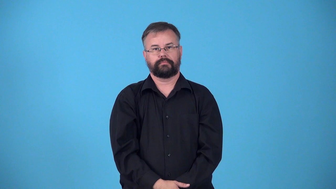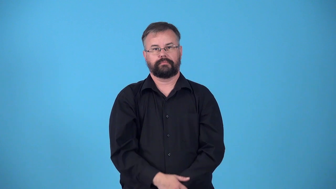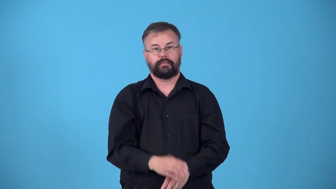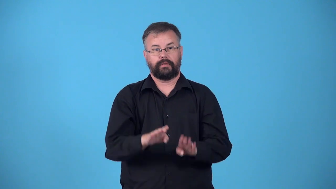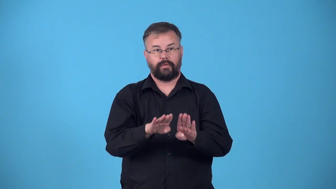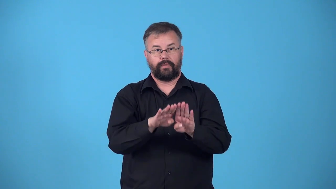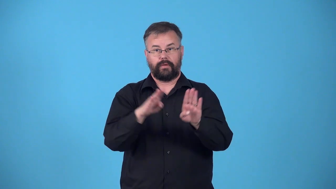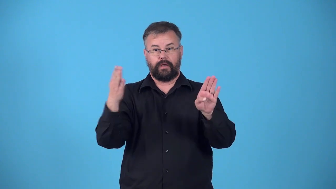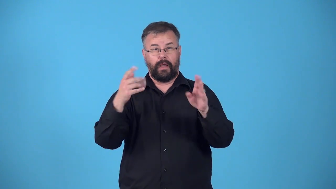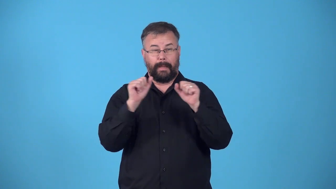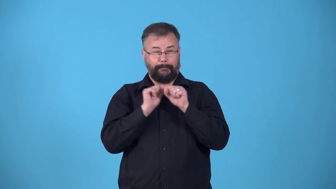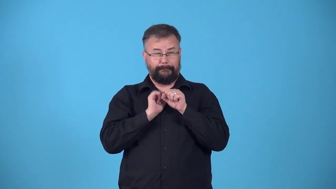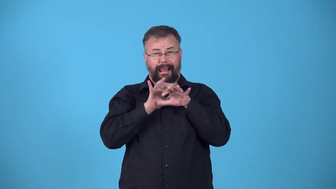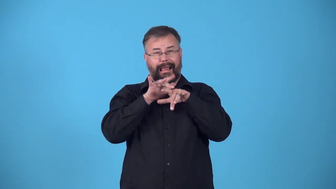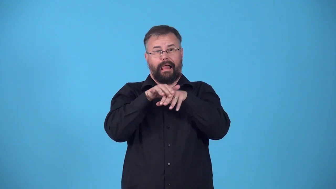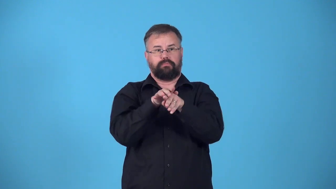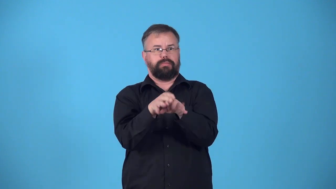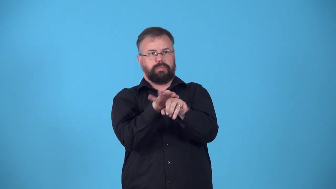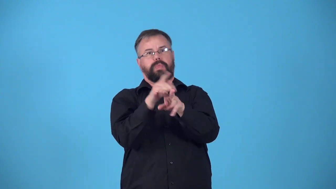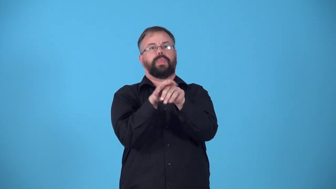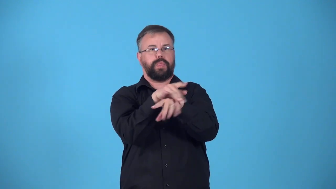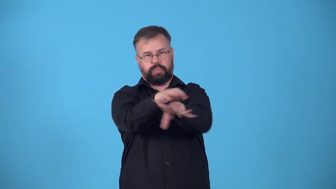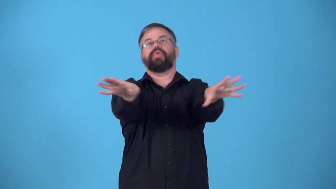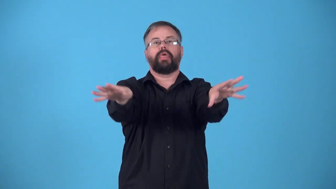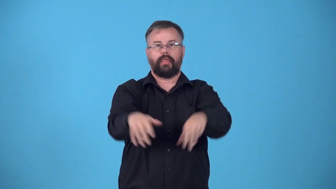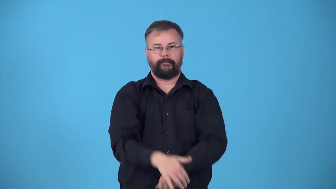pile out, pour forth